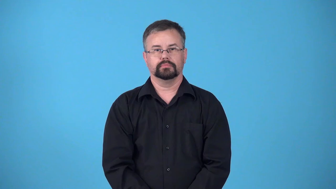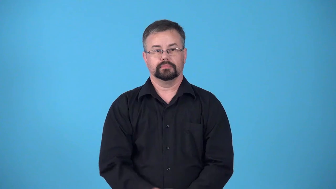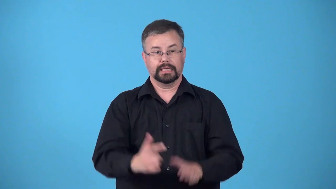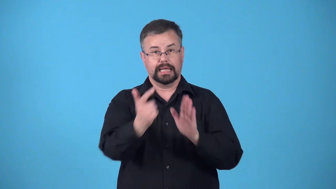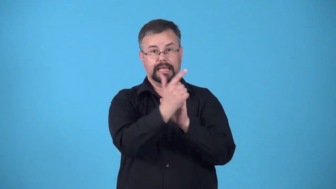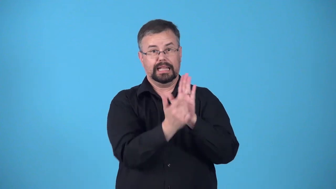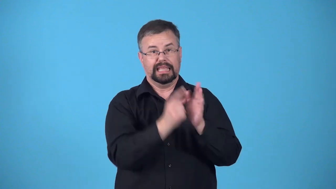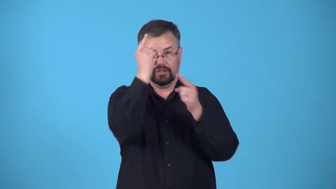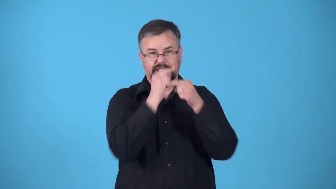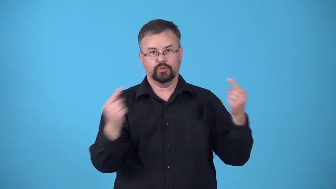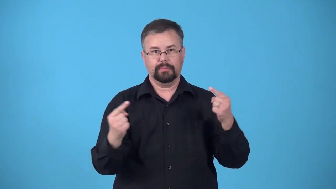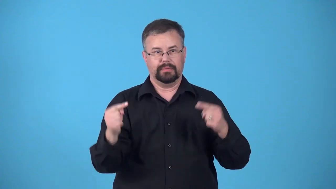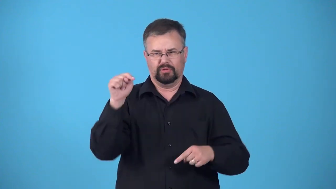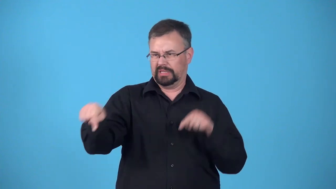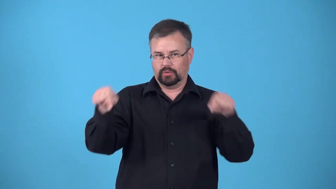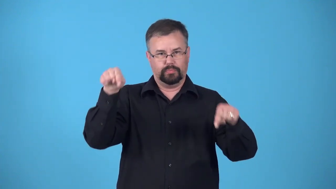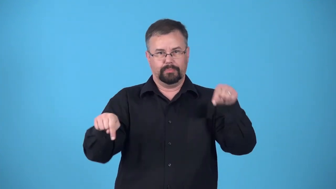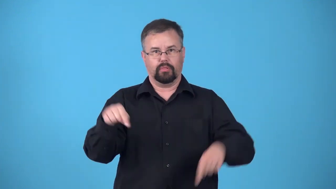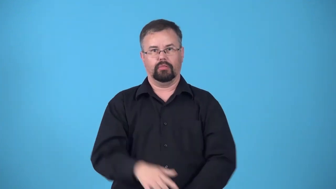civil